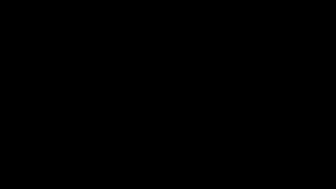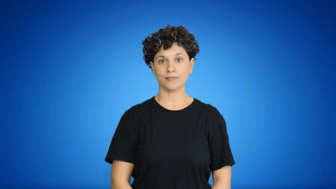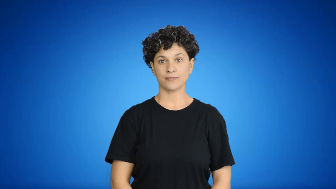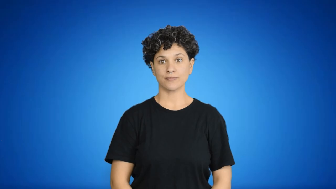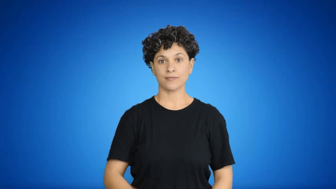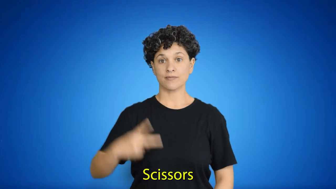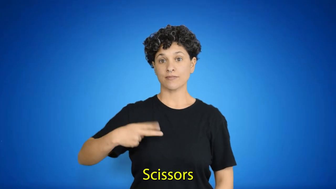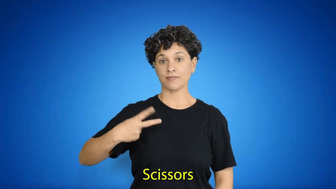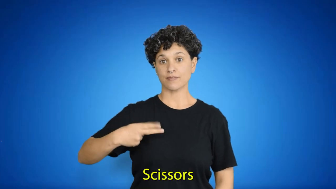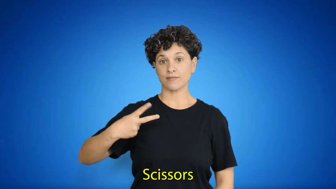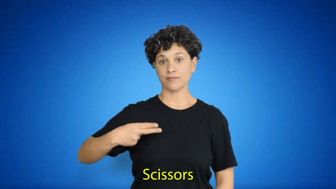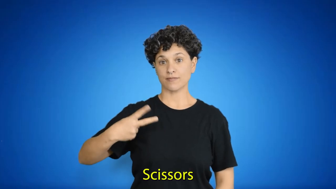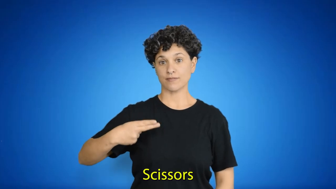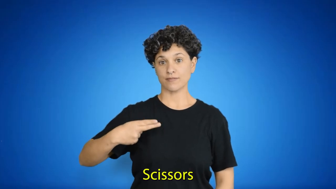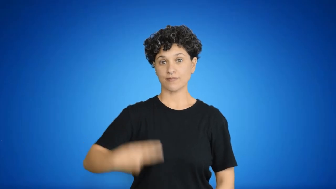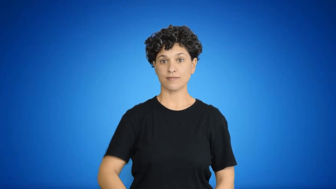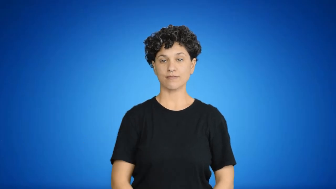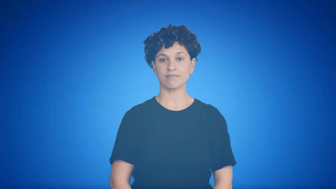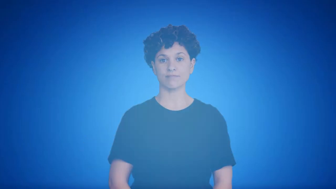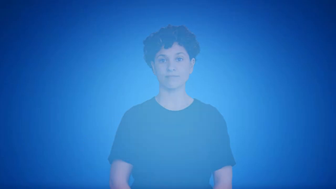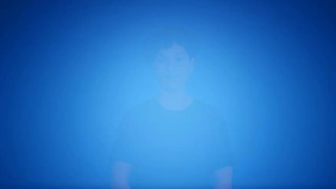Scissors